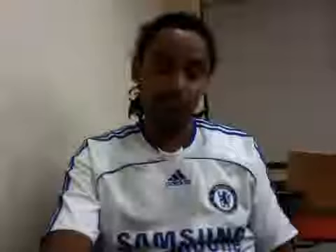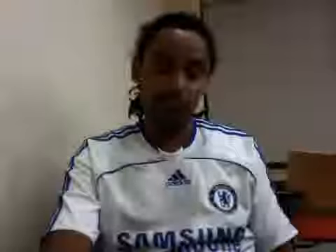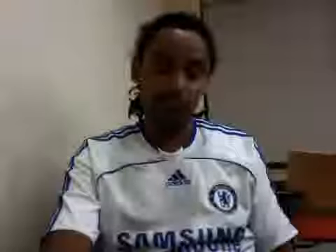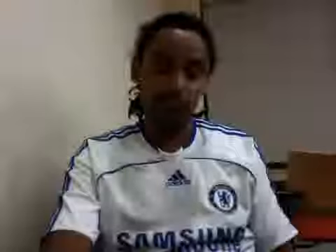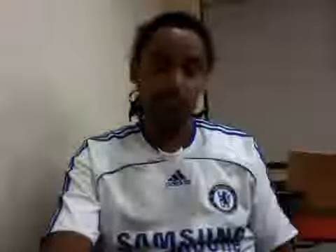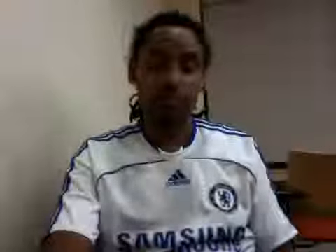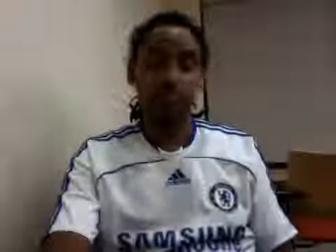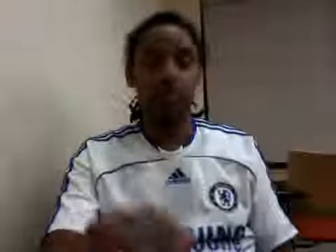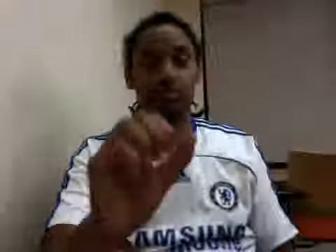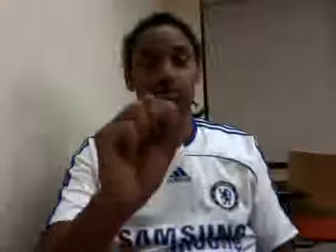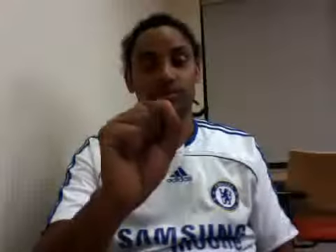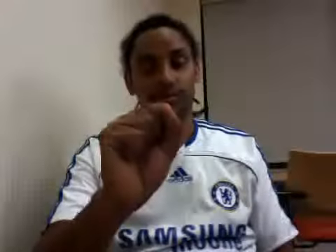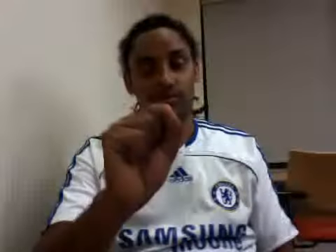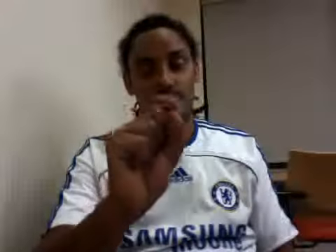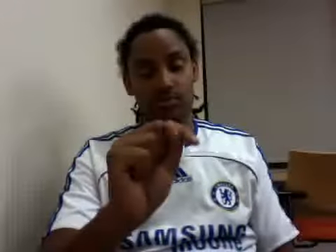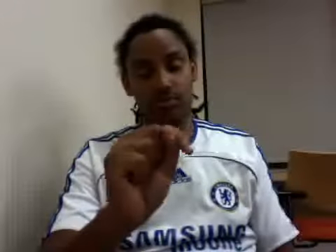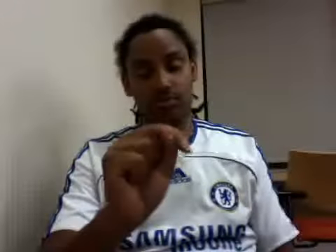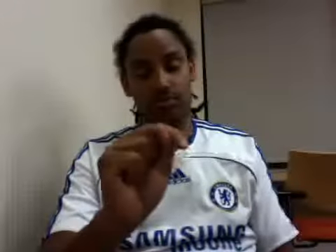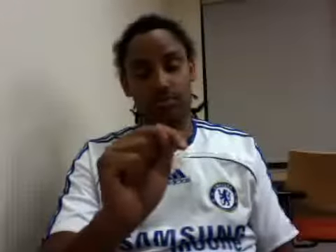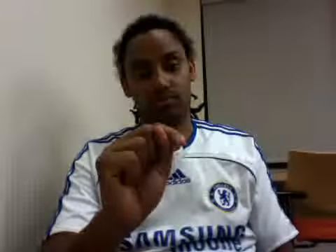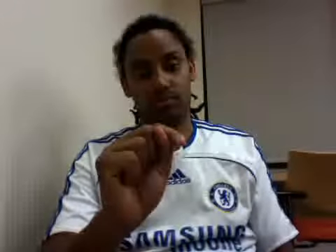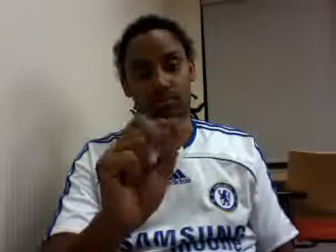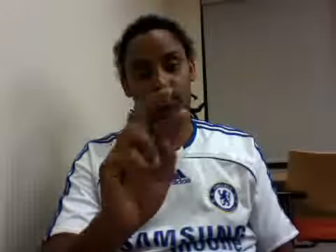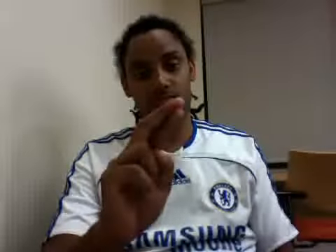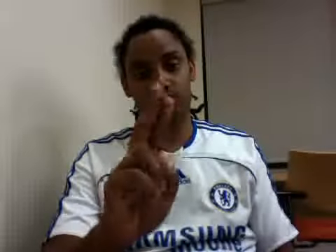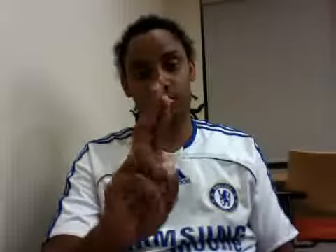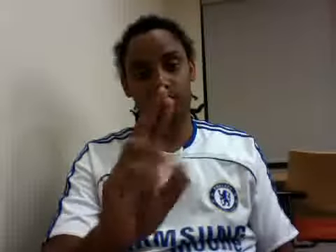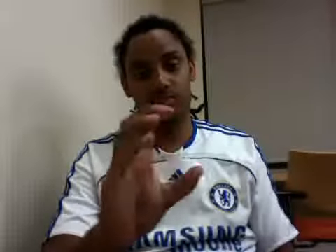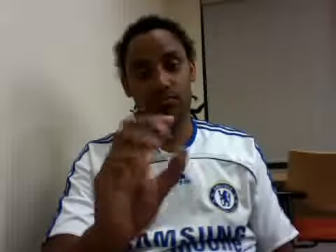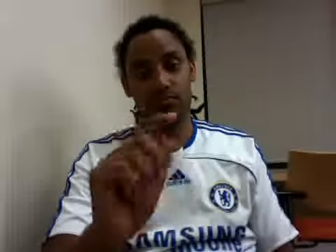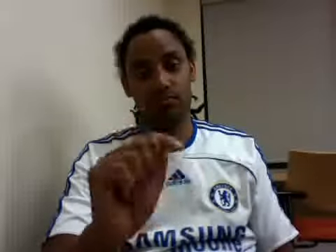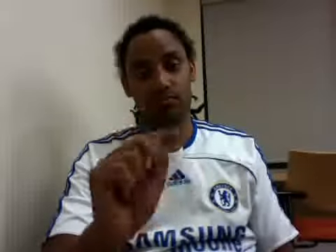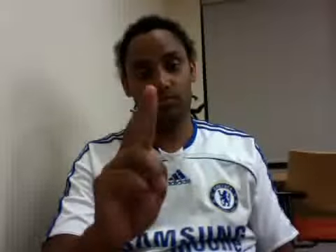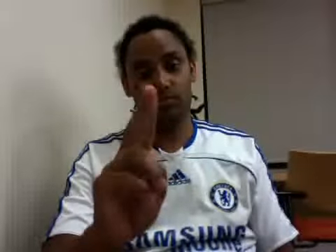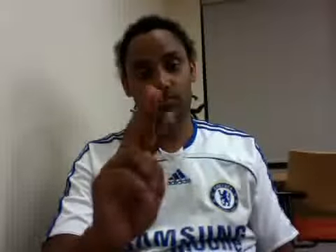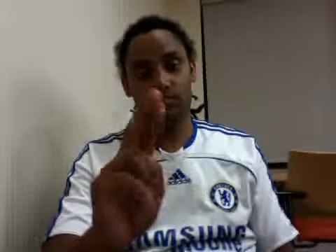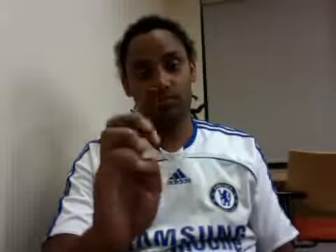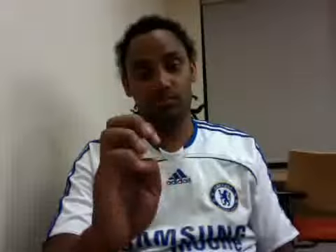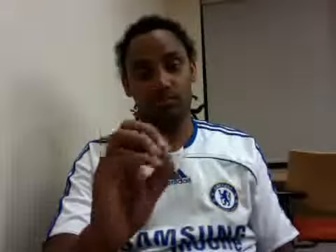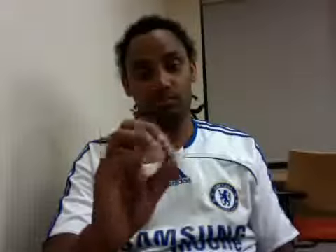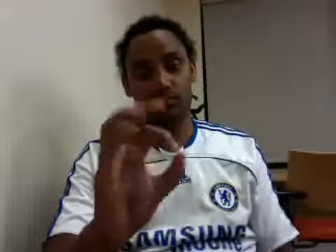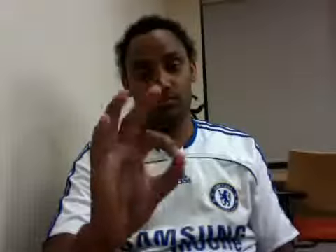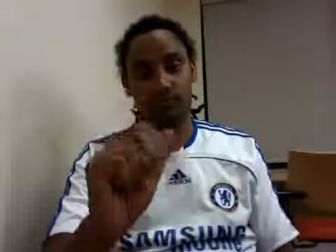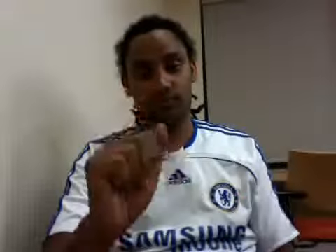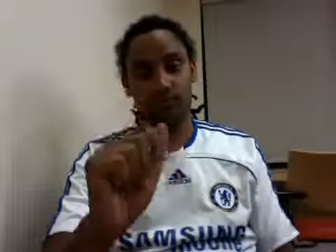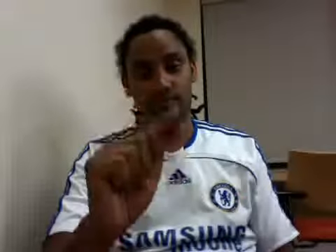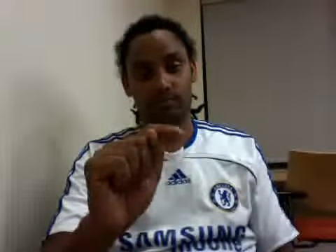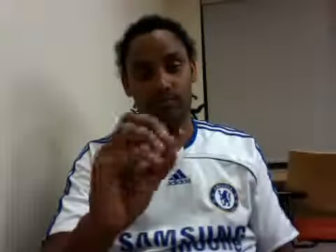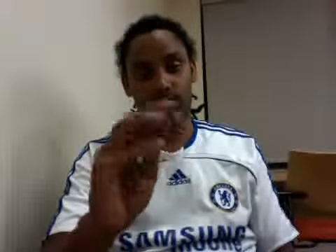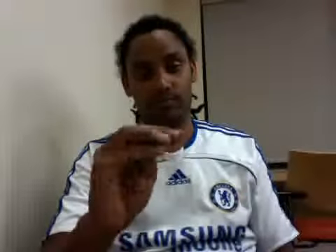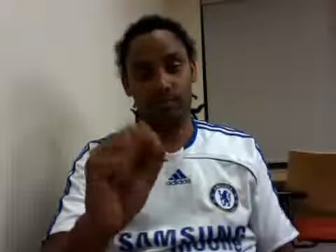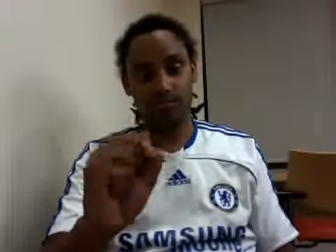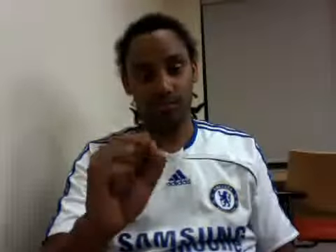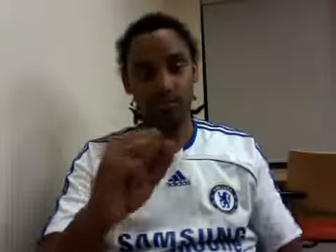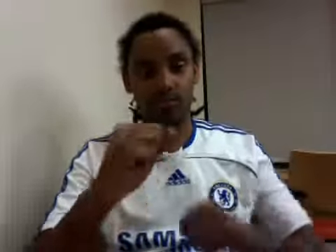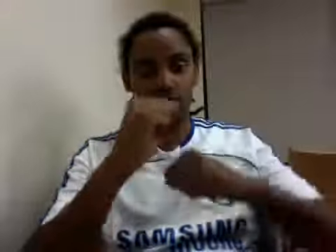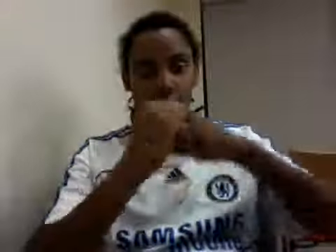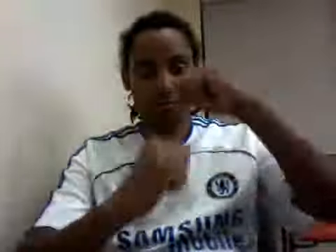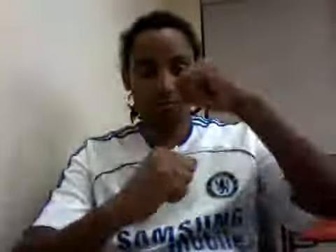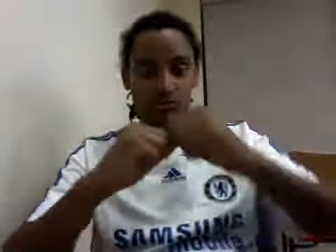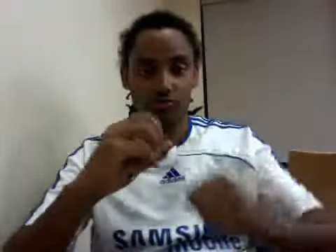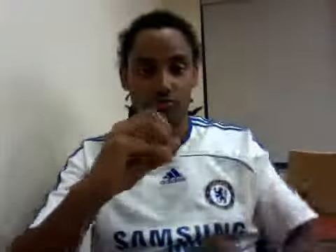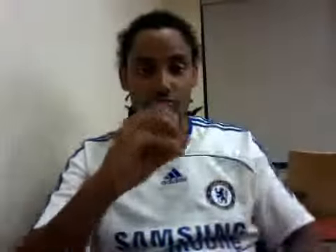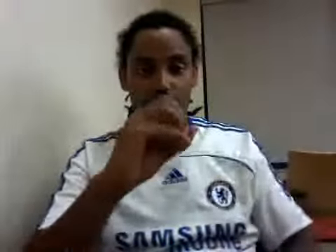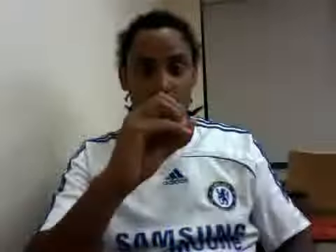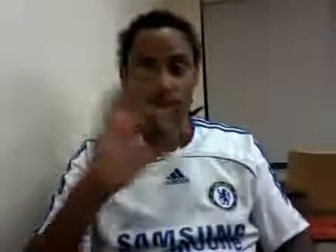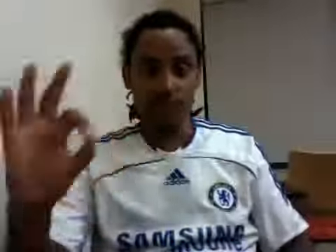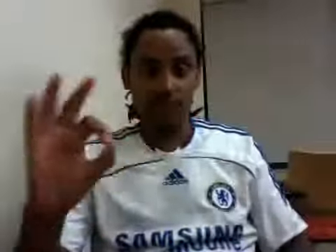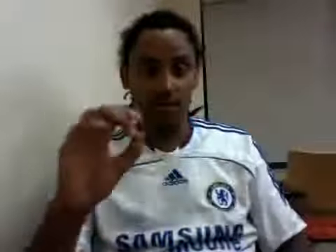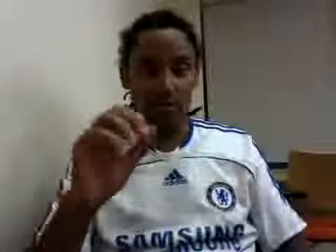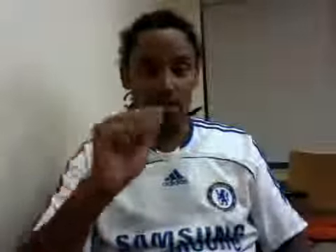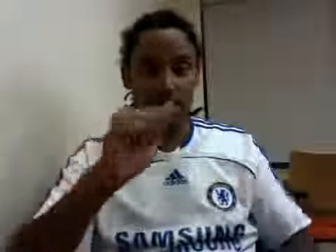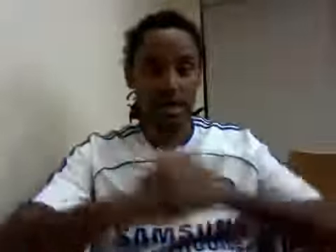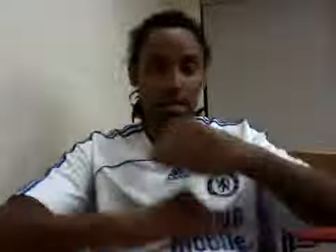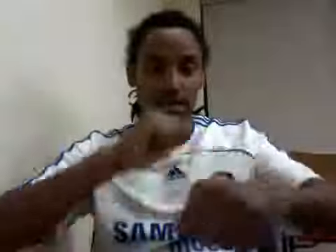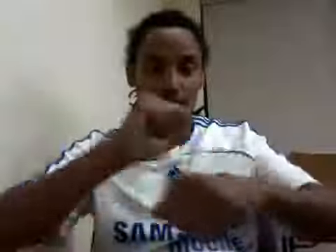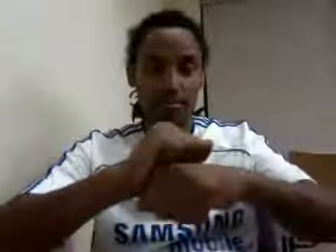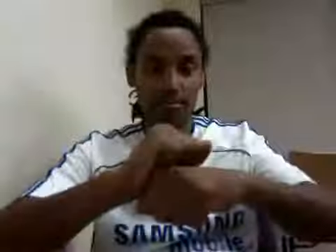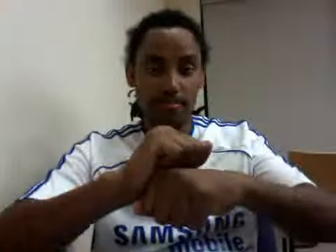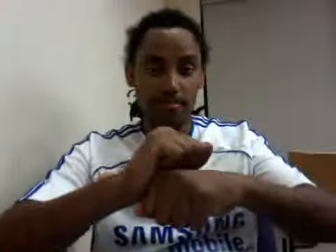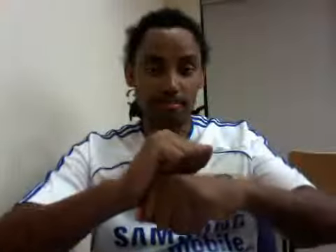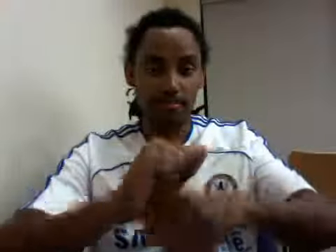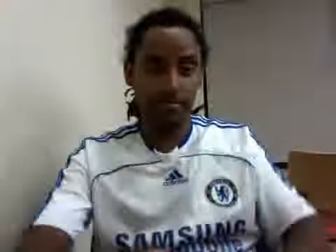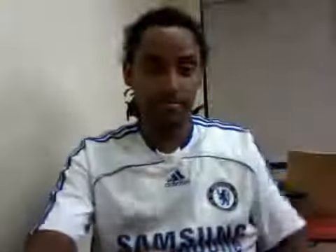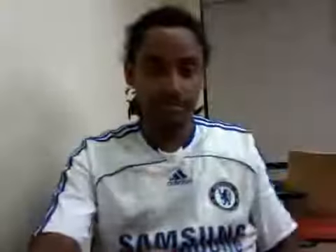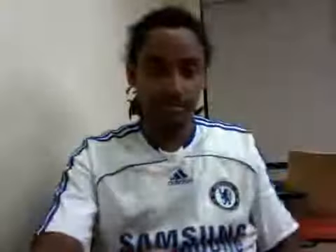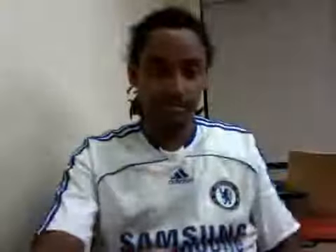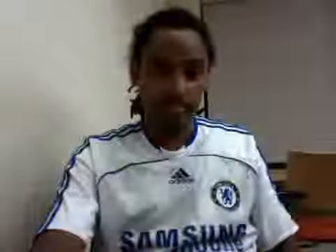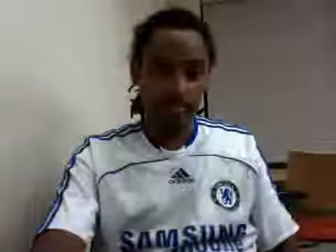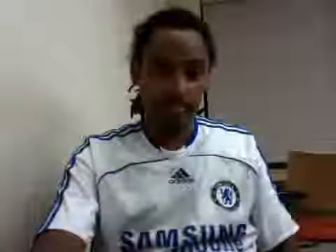Structure Of Atoms